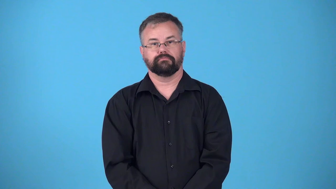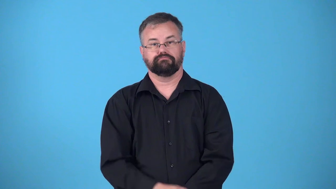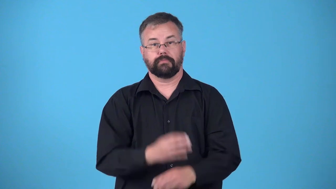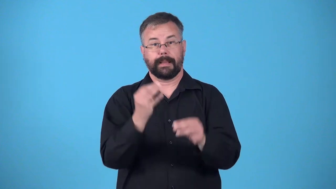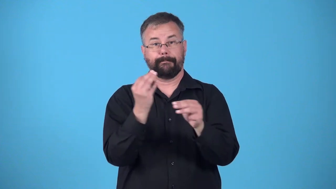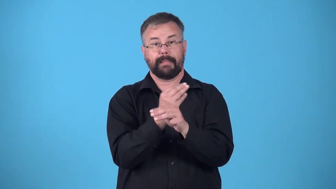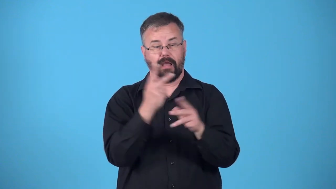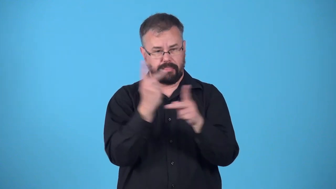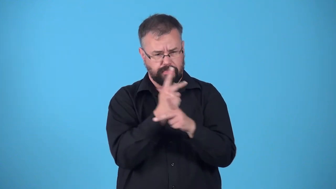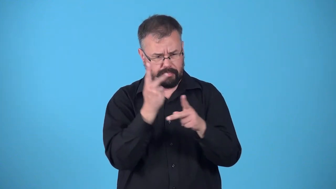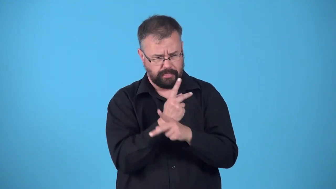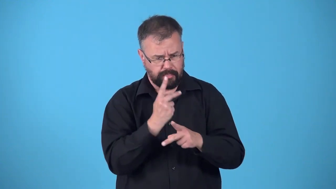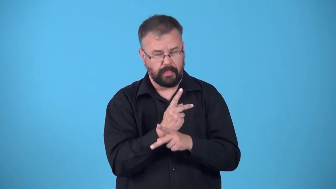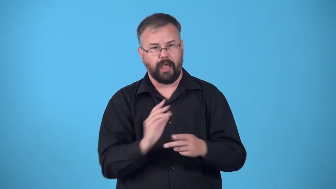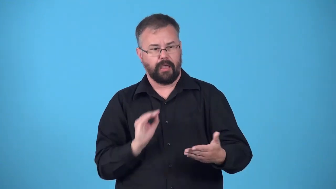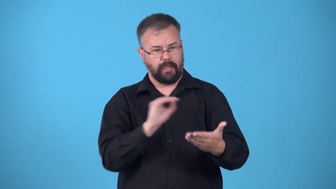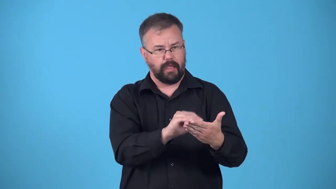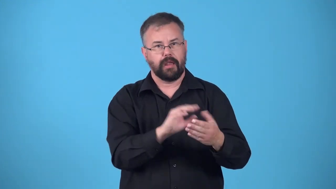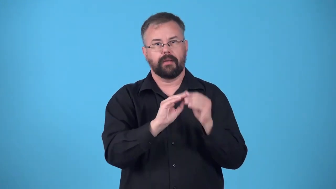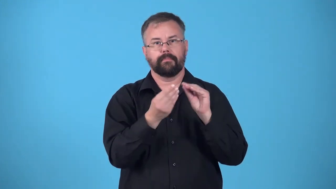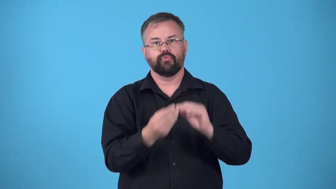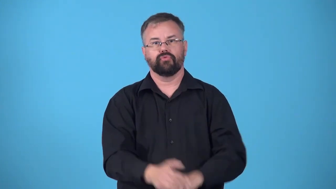carry-math